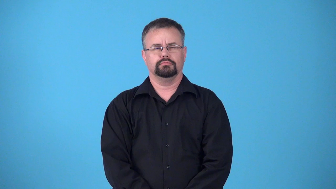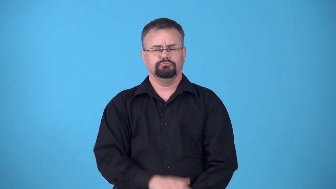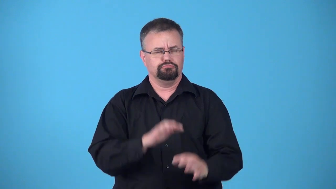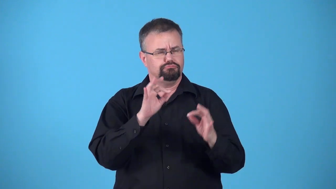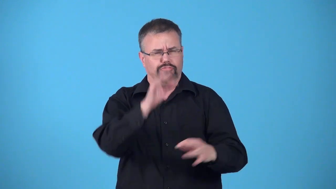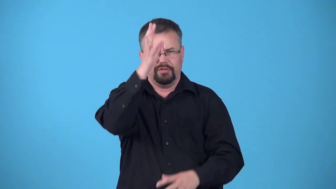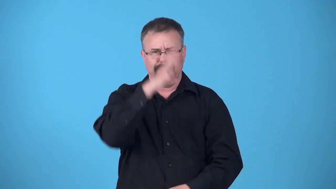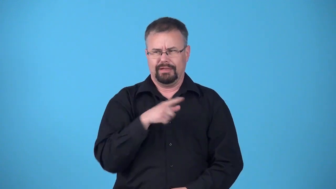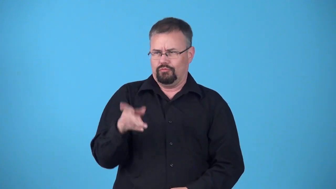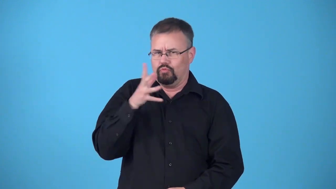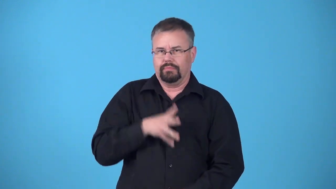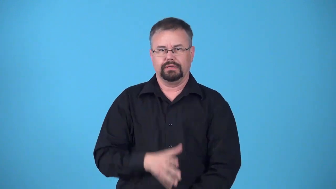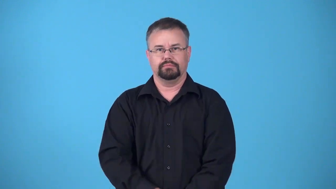prince charming